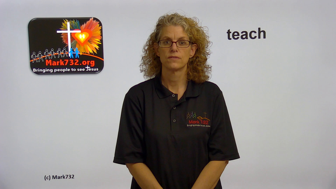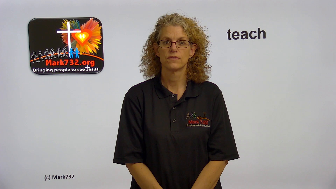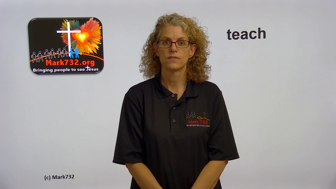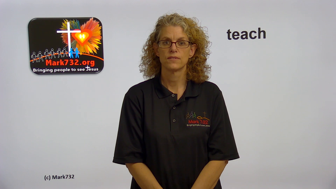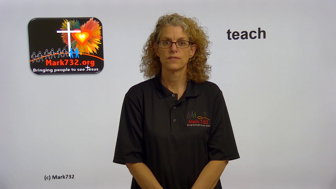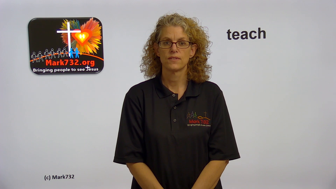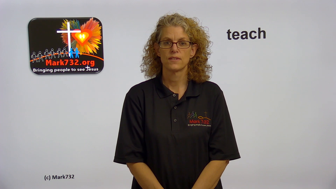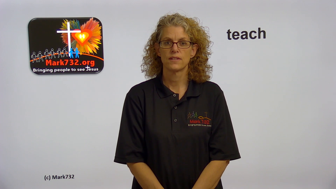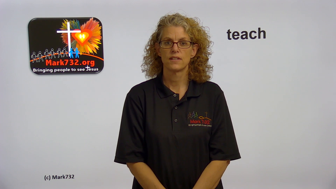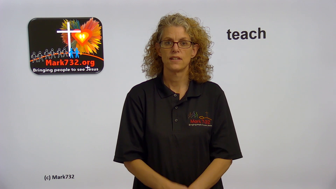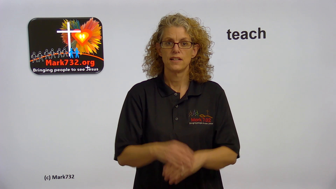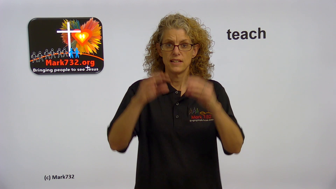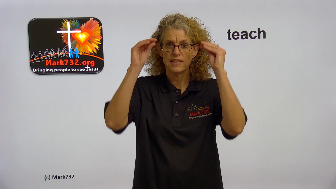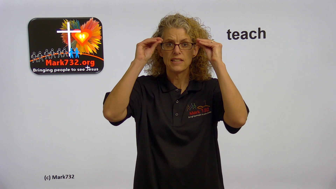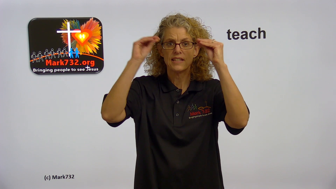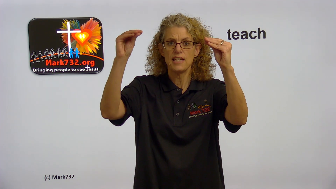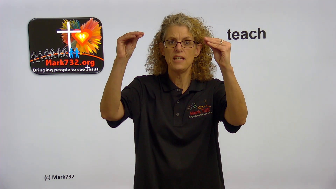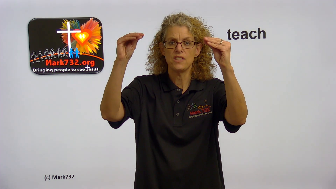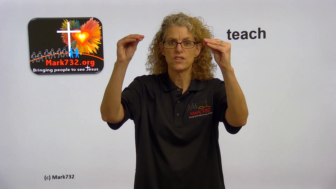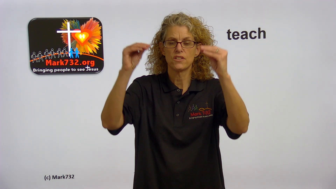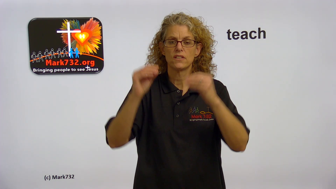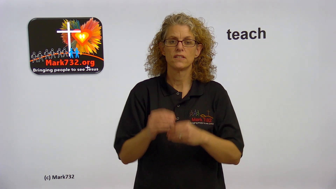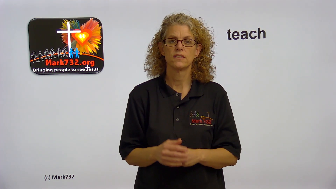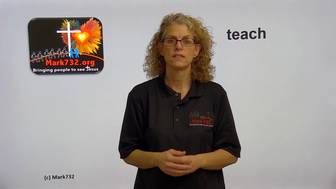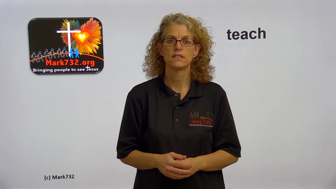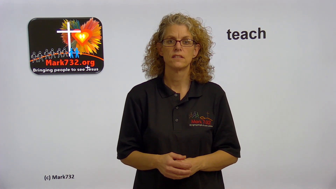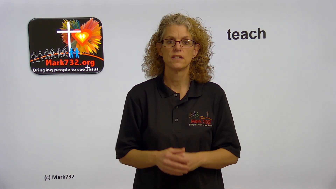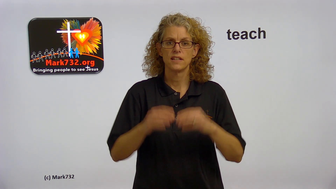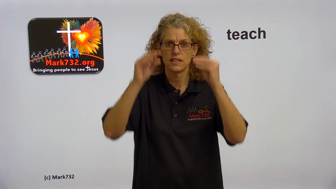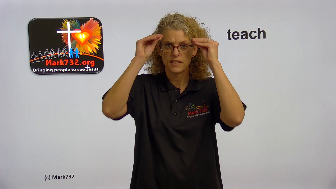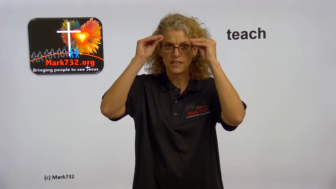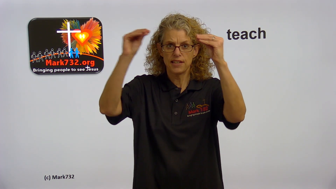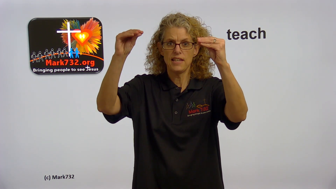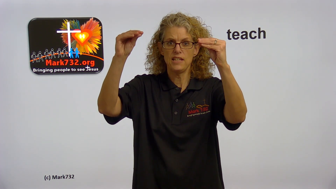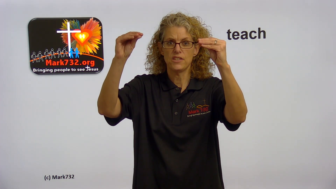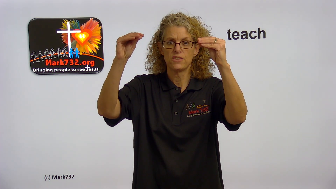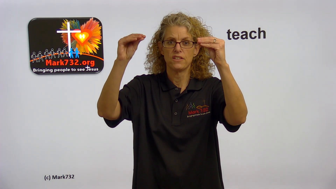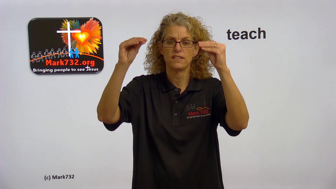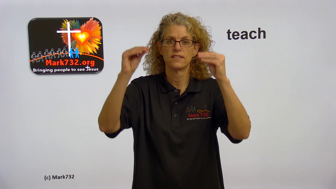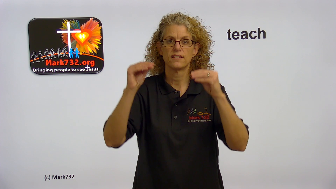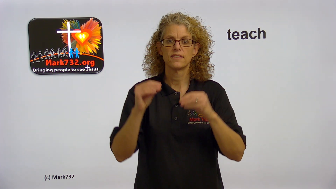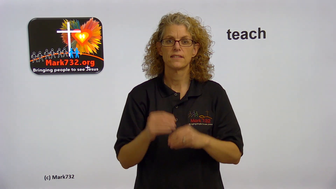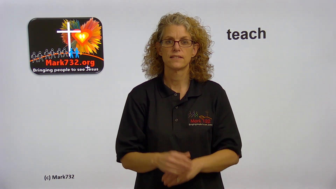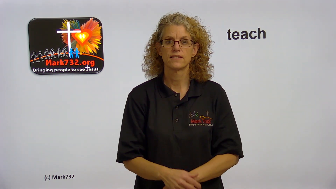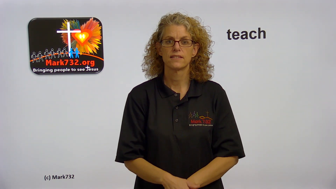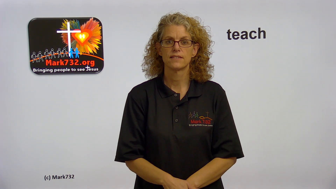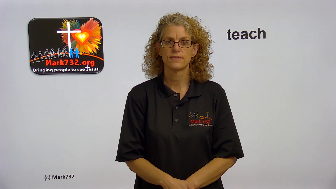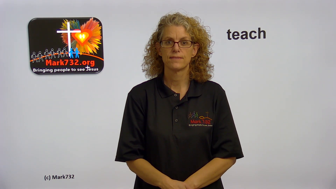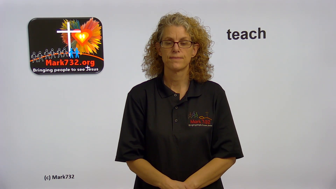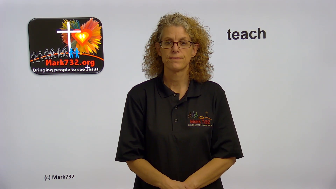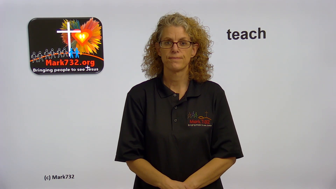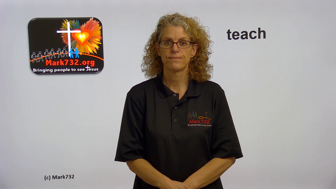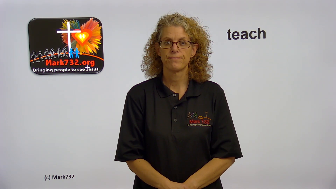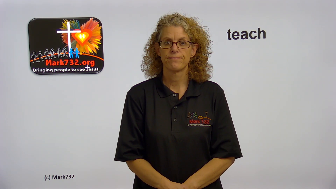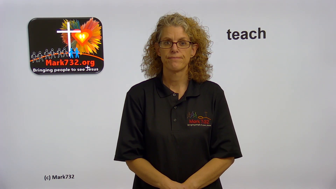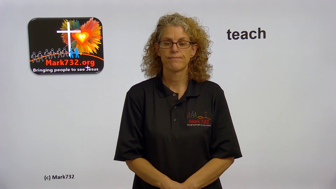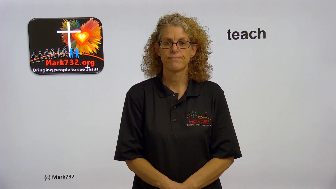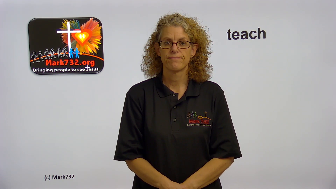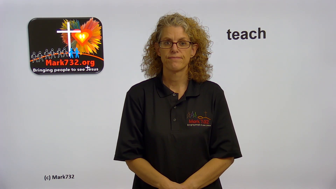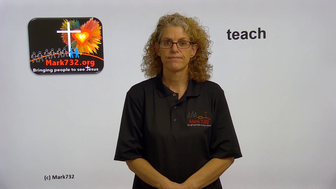teach